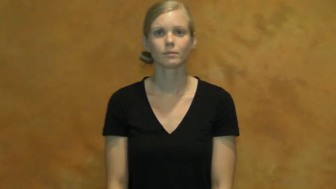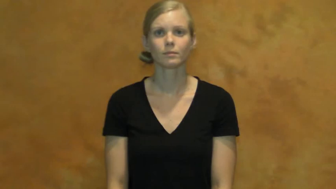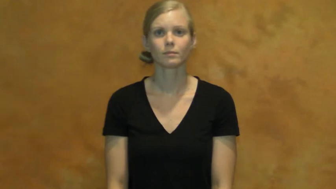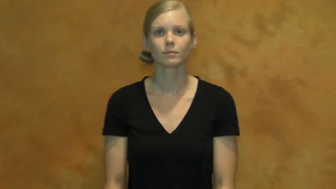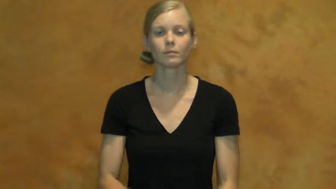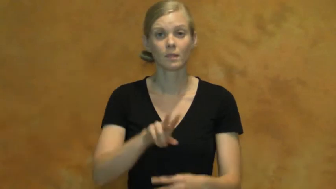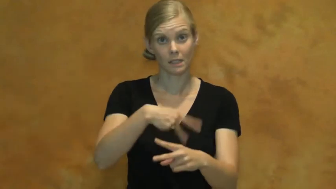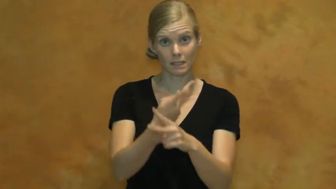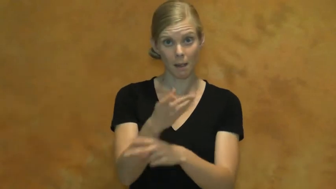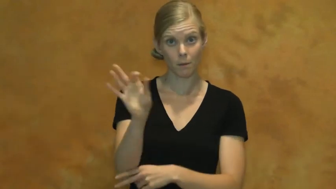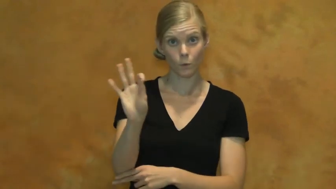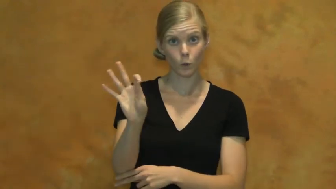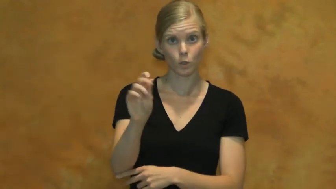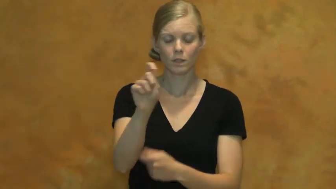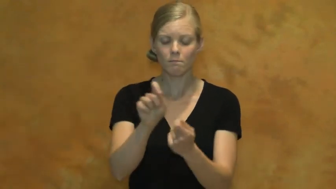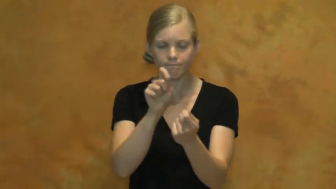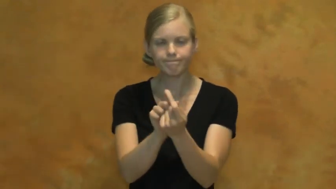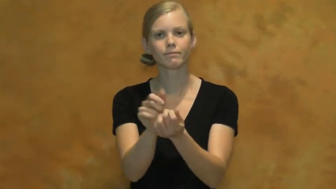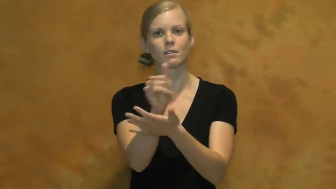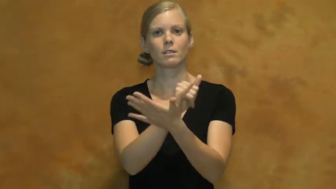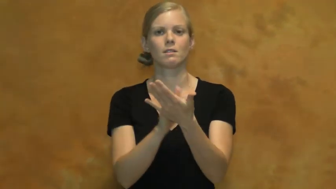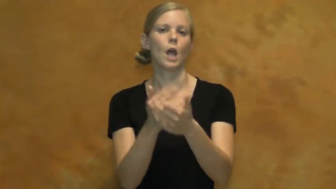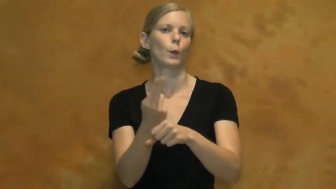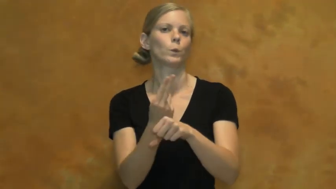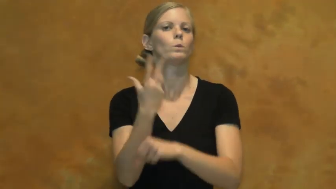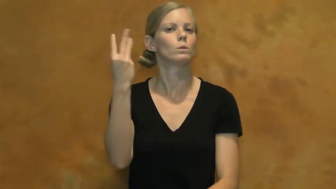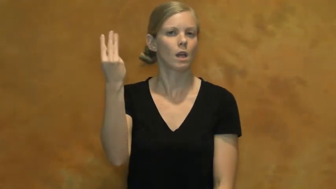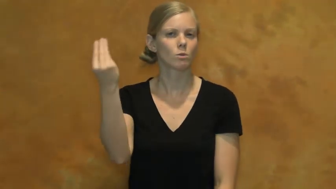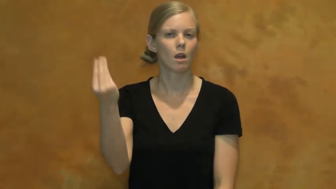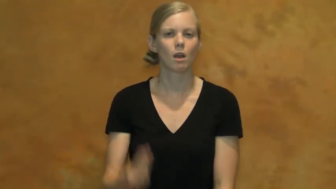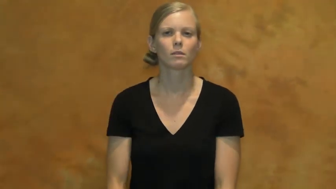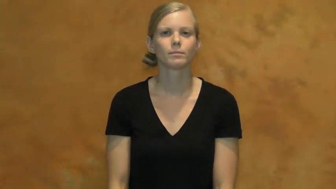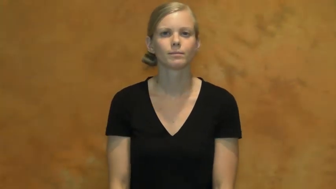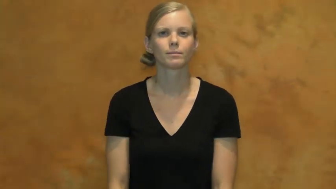patio furniture